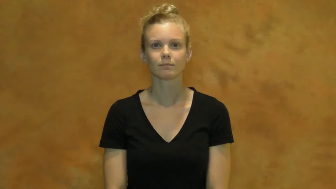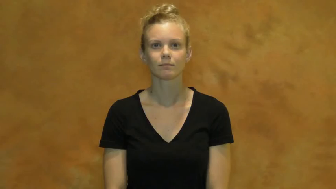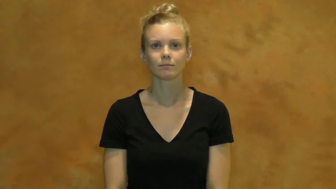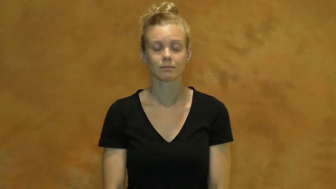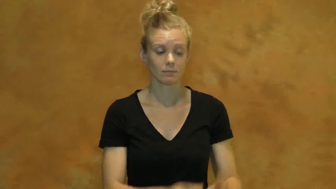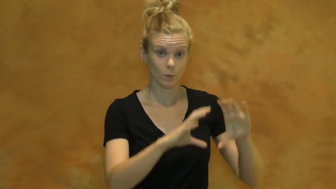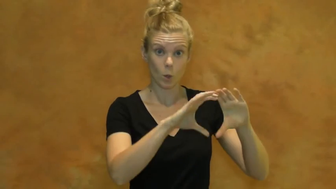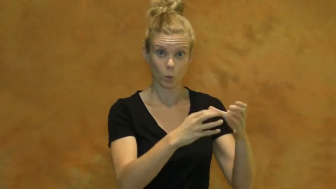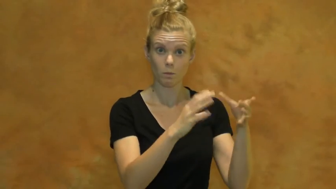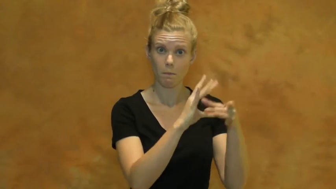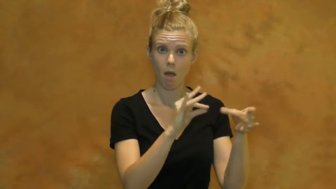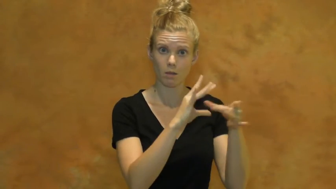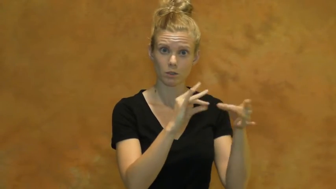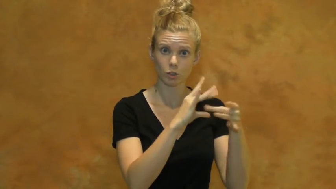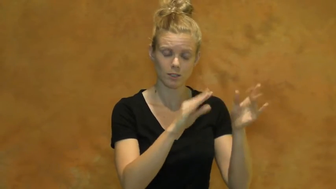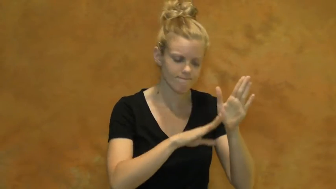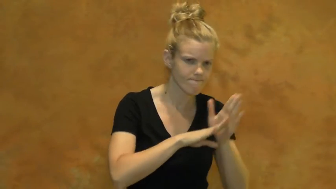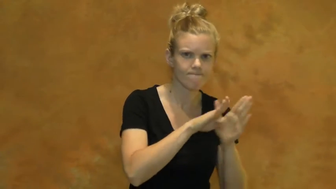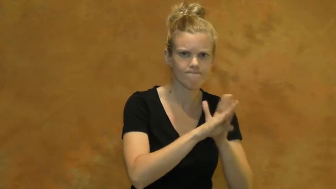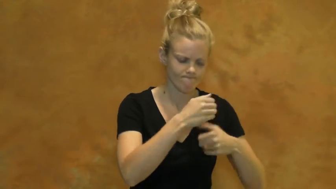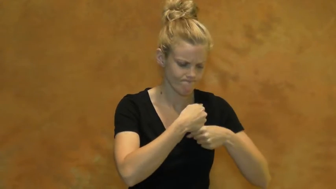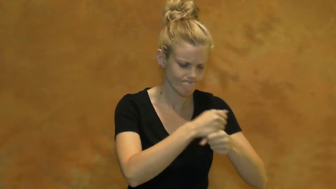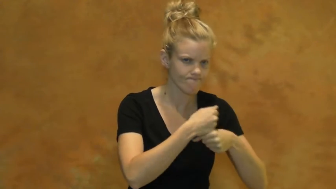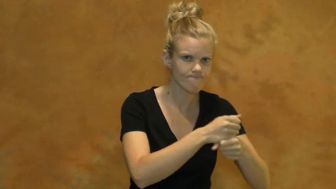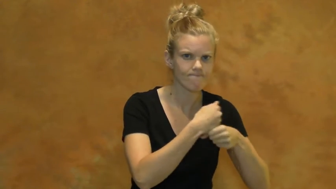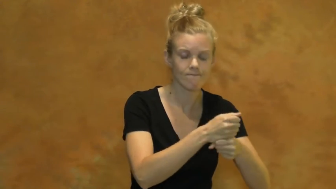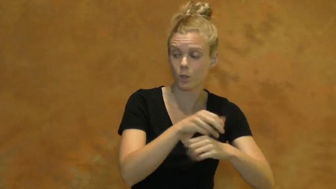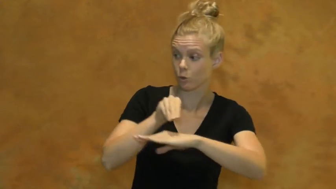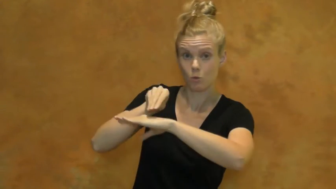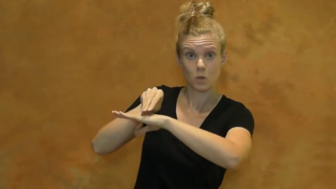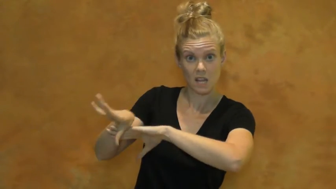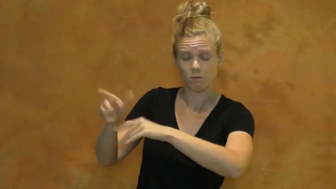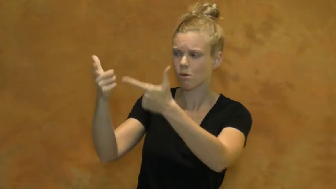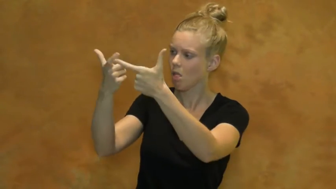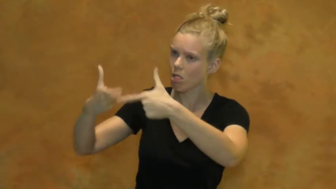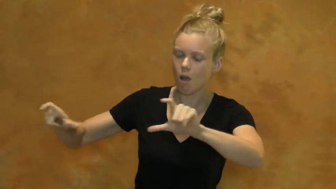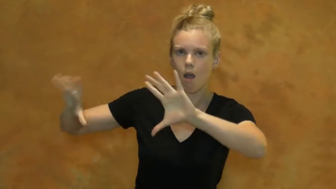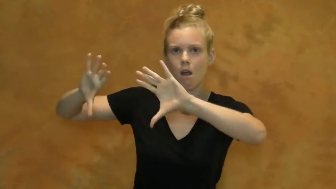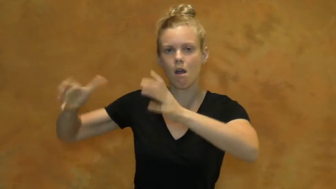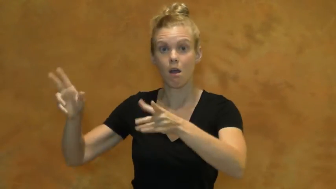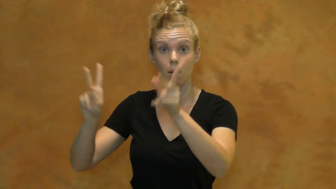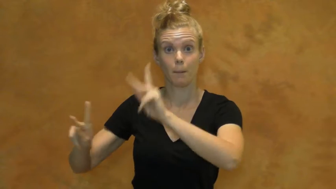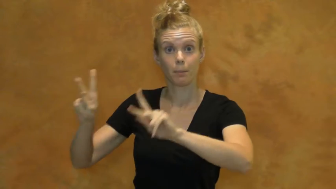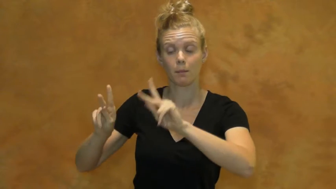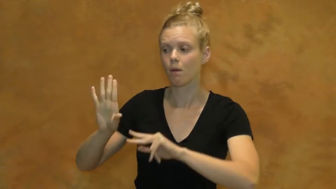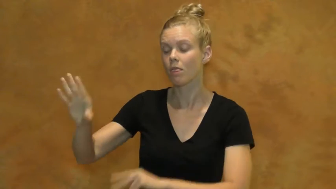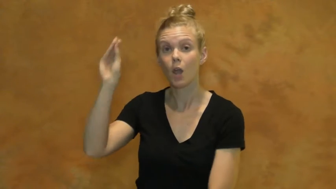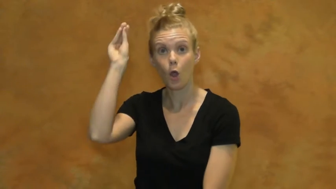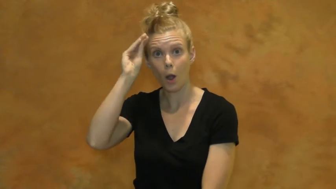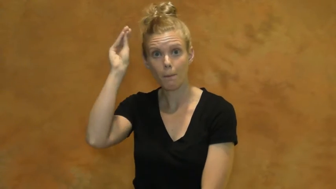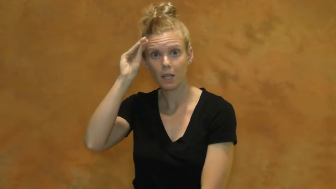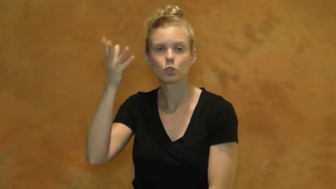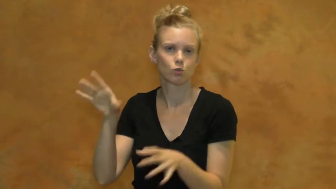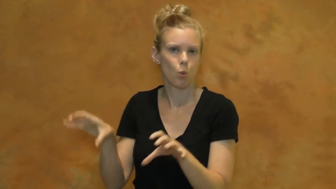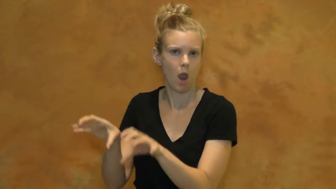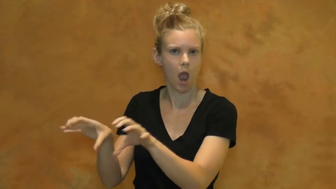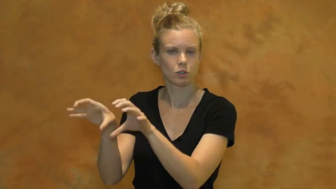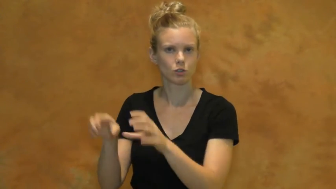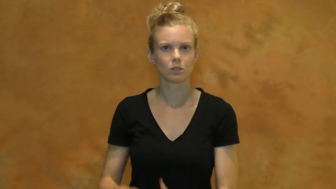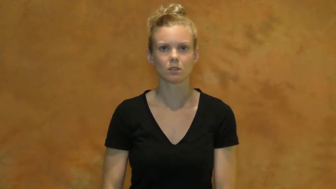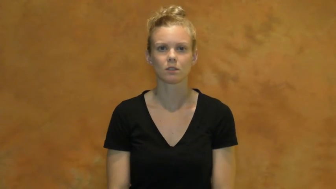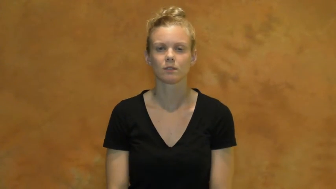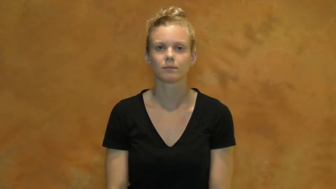propaganda